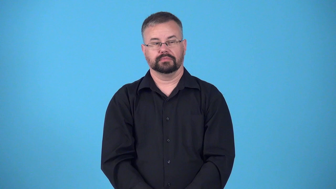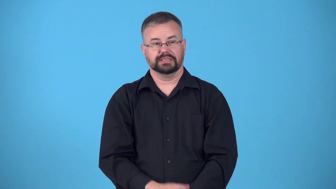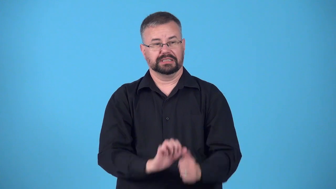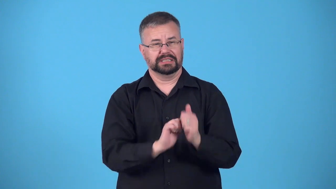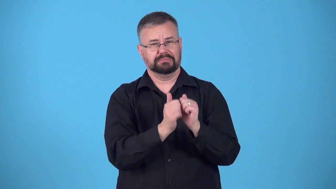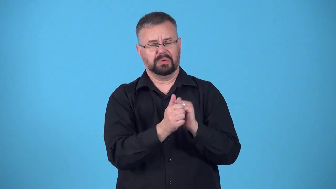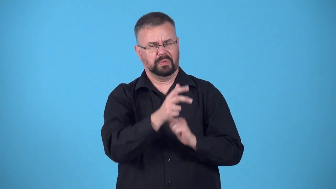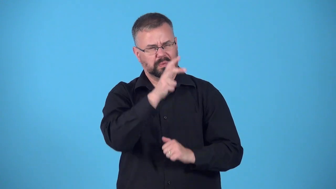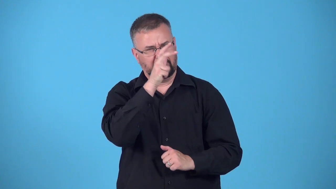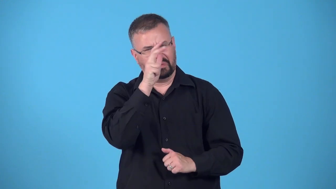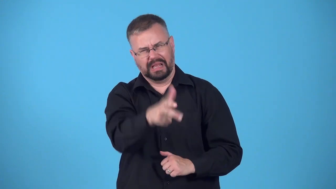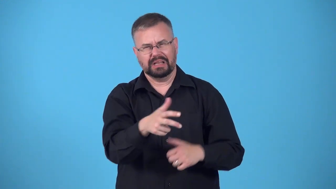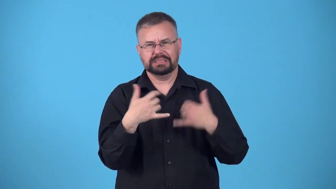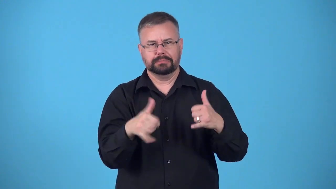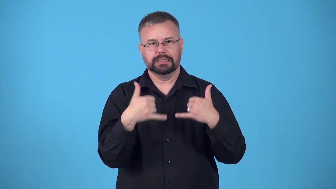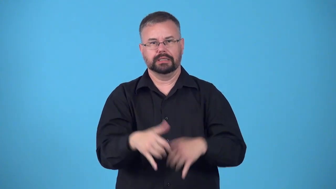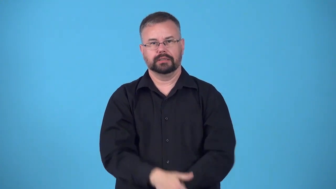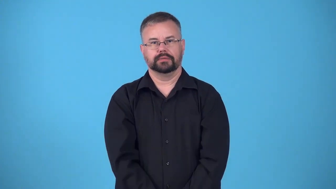stink up-performance